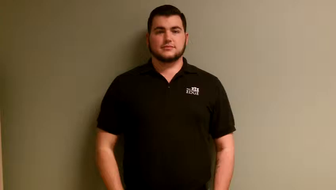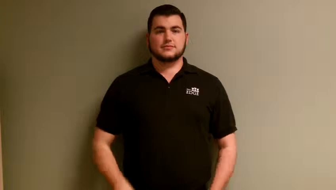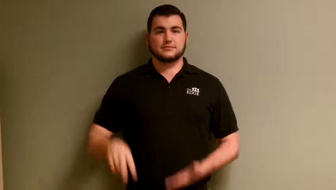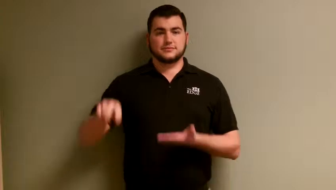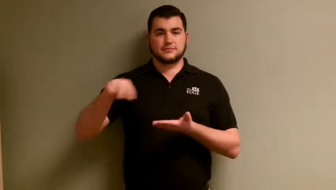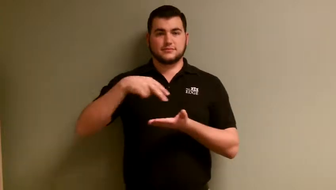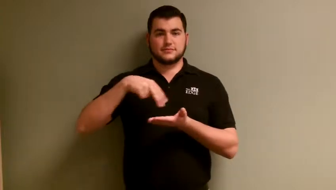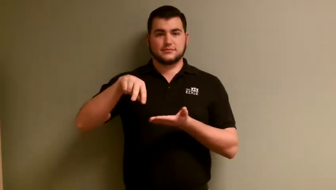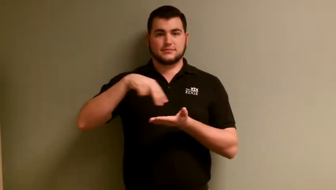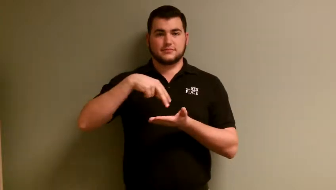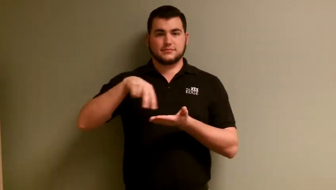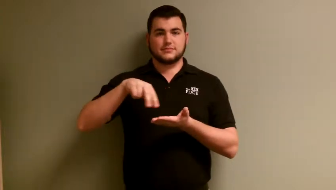DANCE